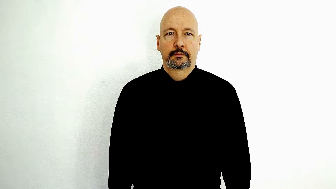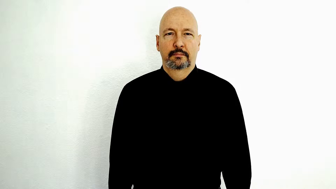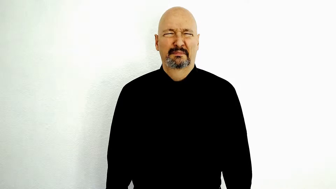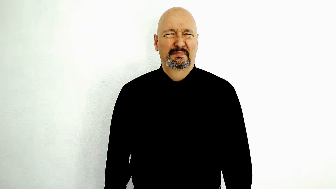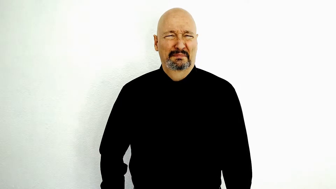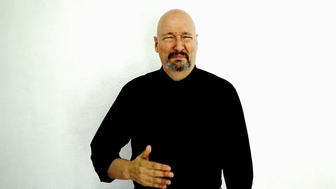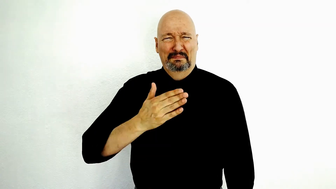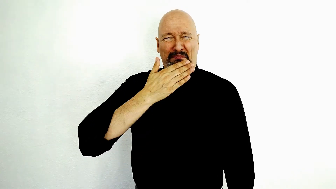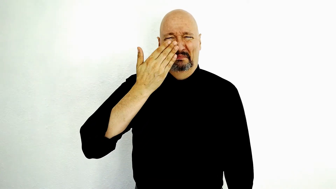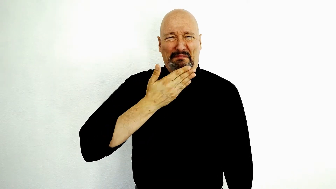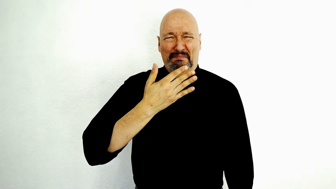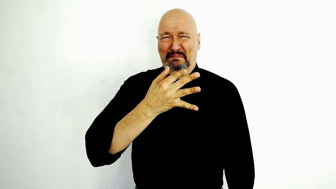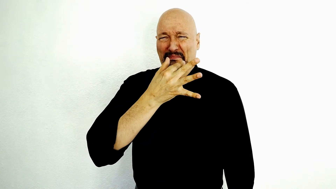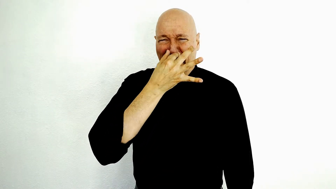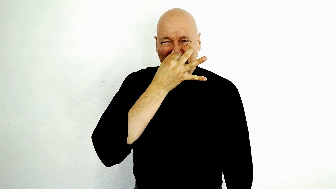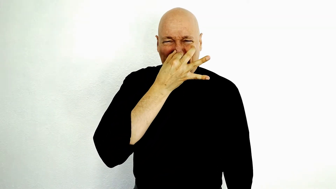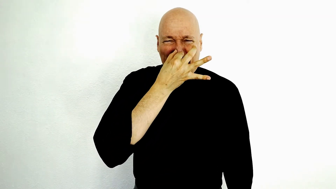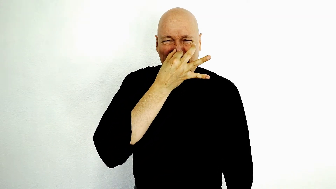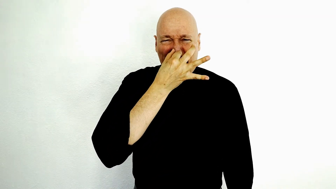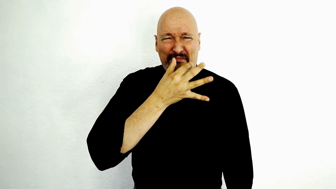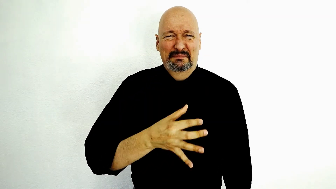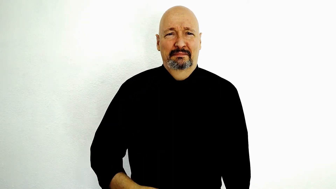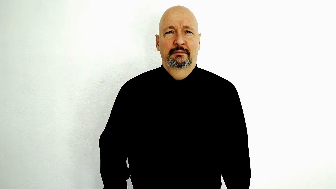SMELL STINK / it stinks